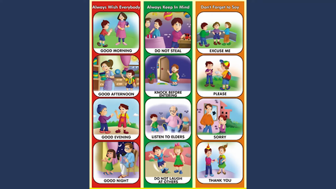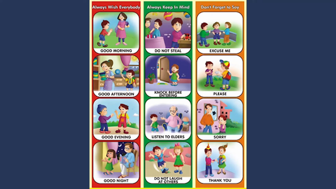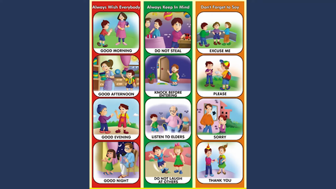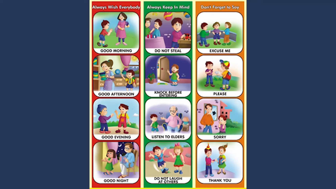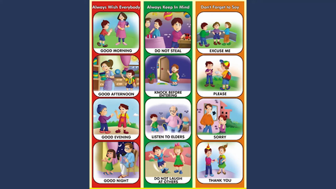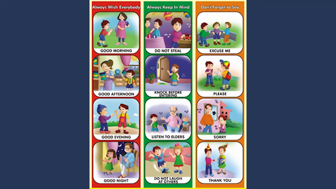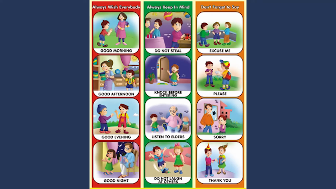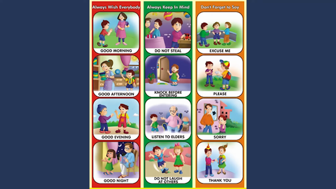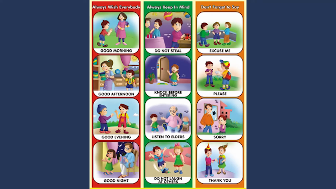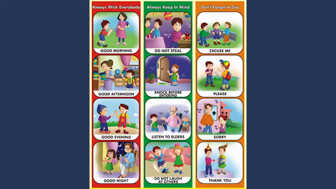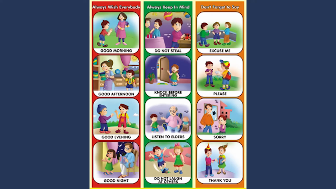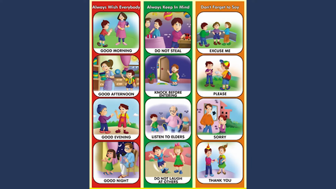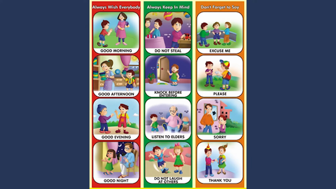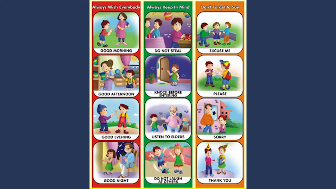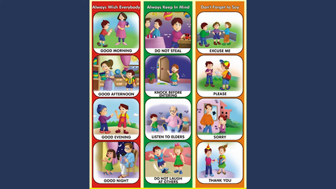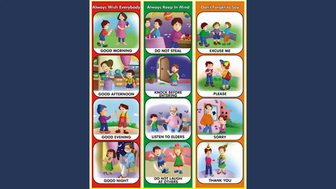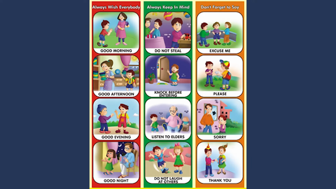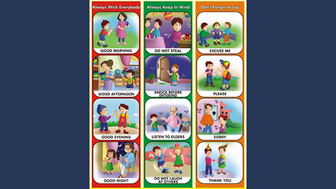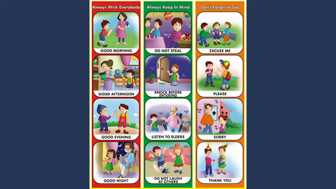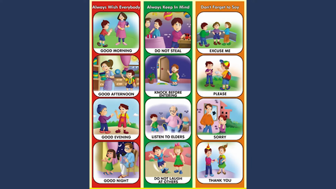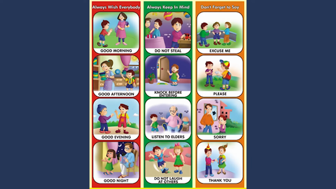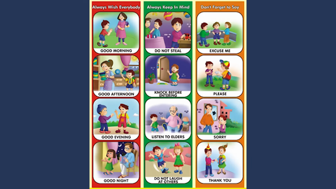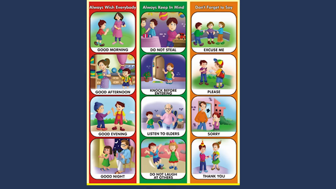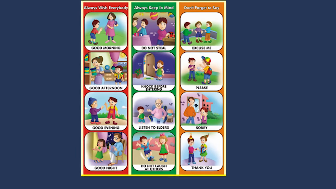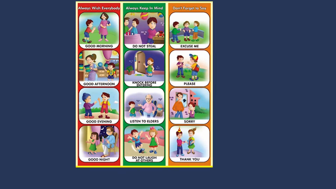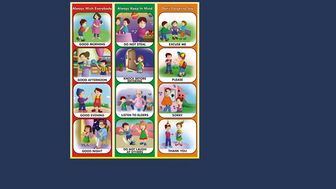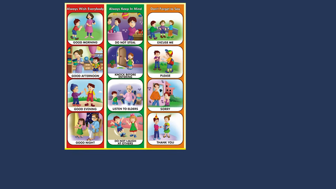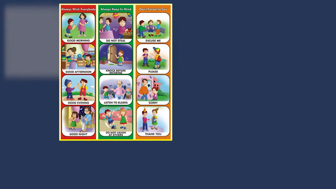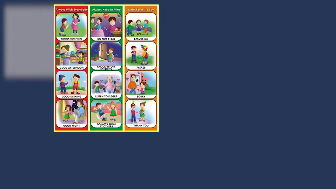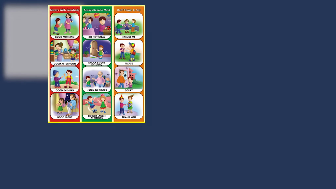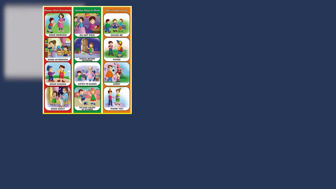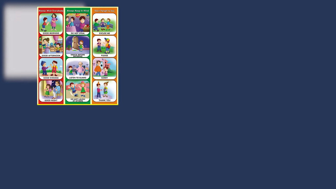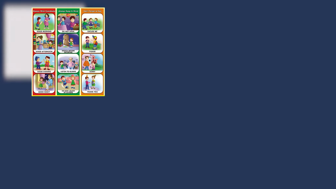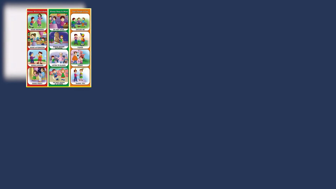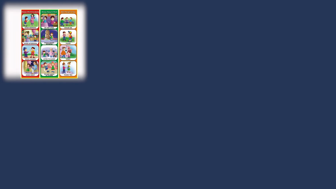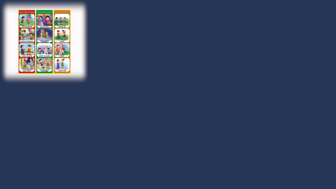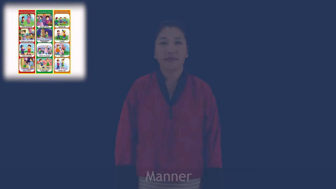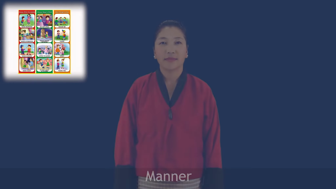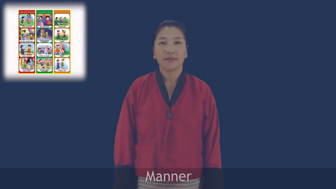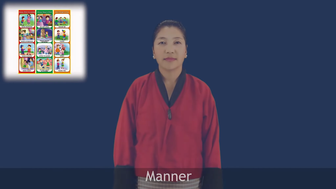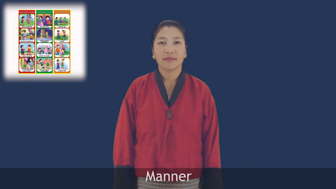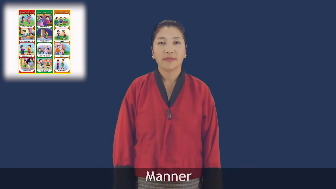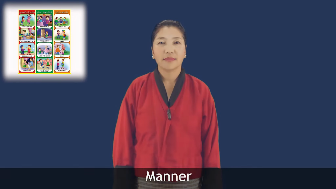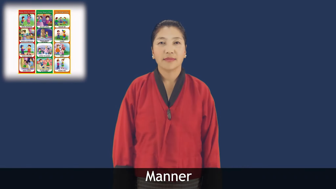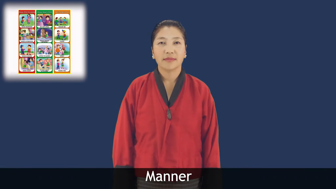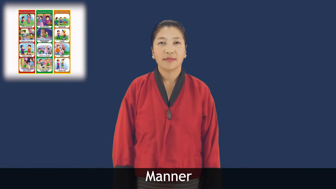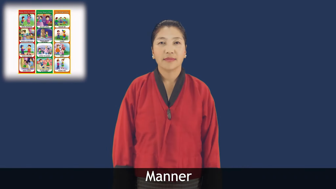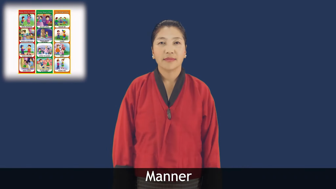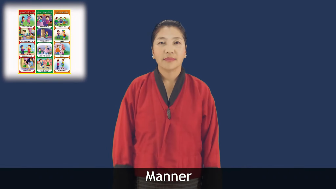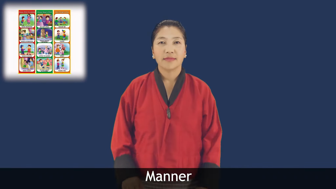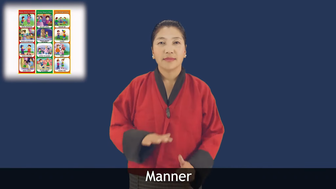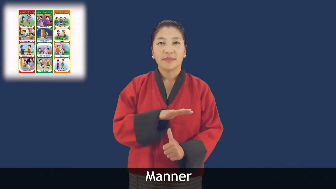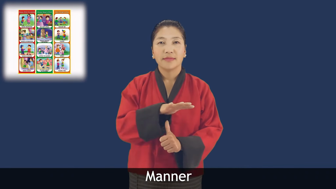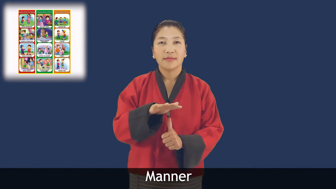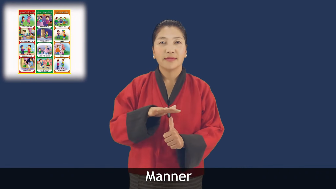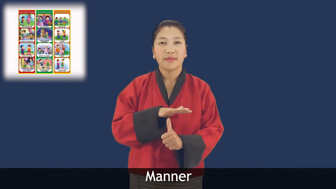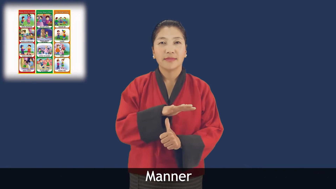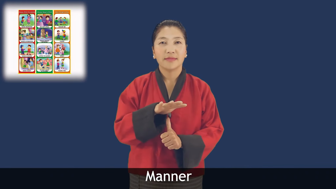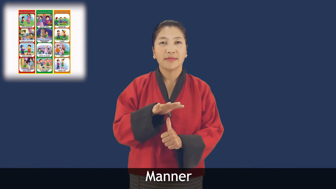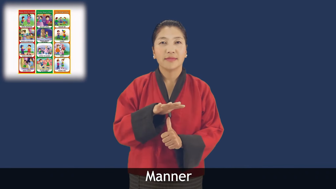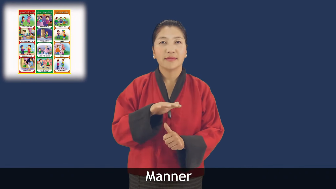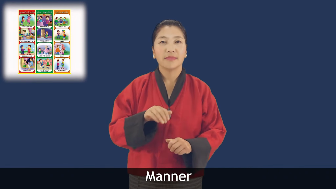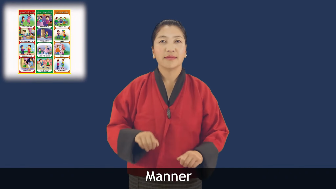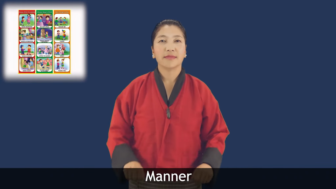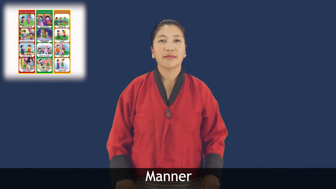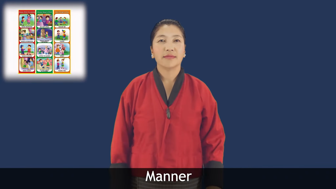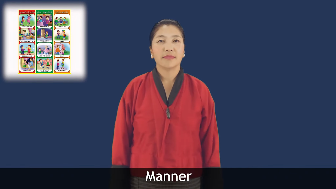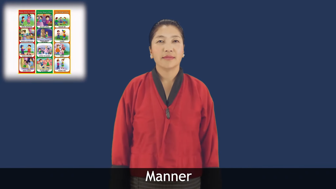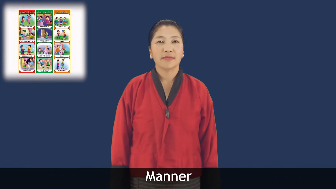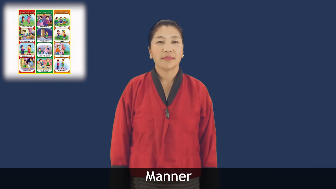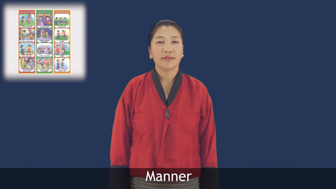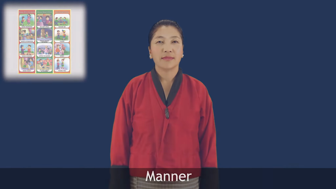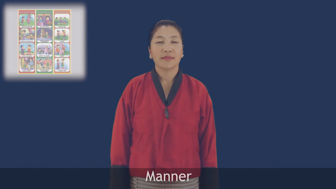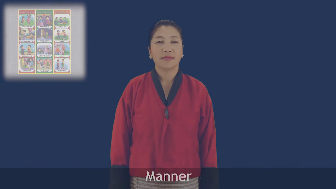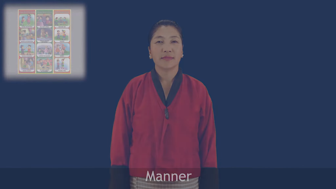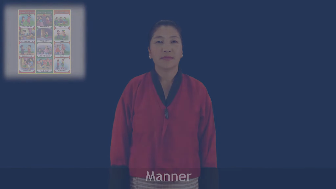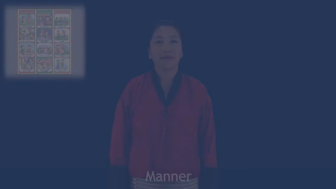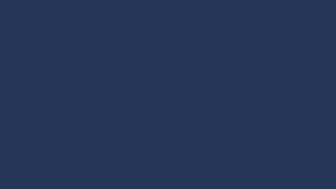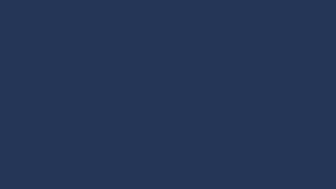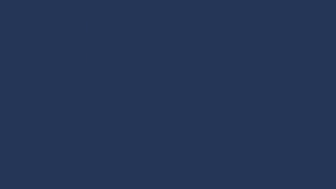Manner